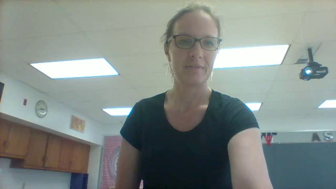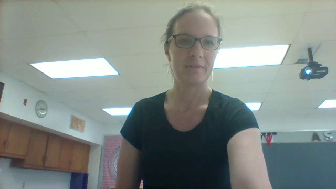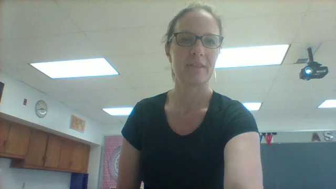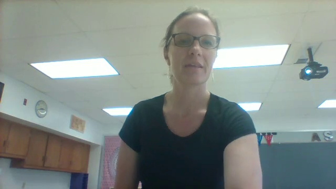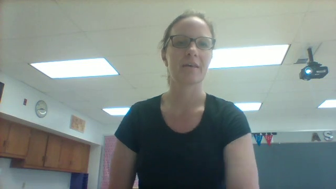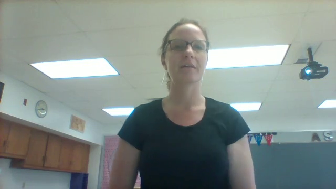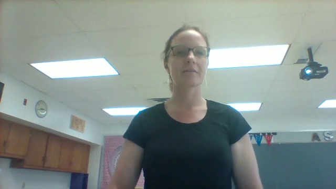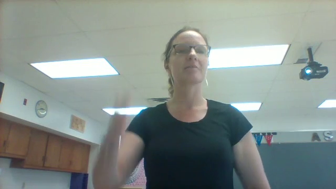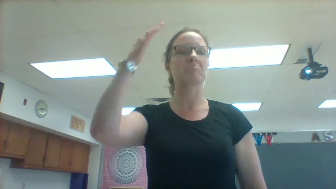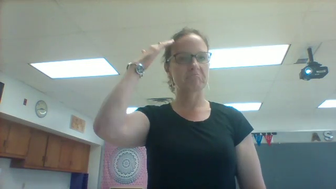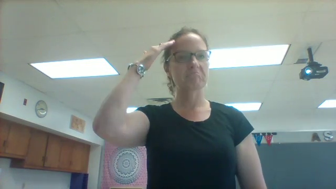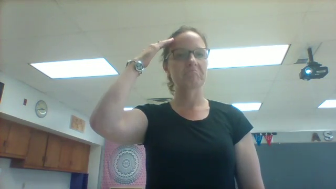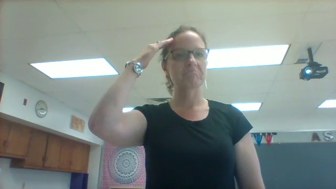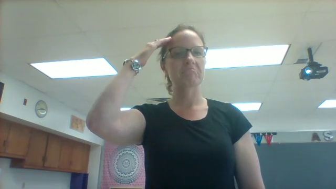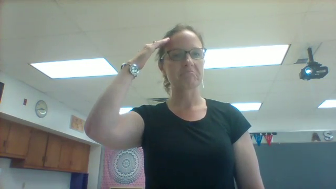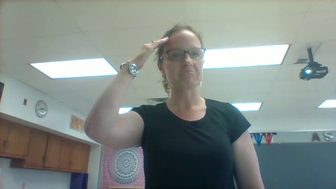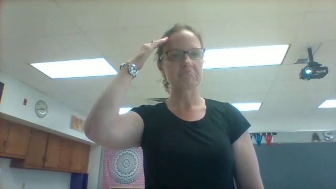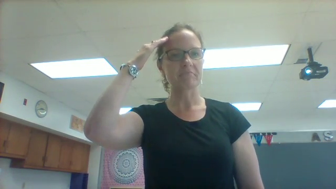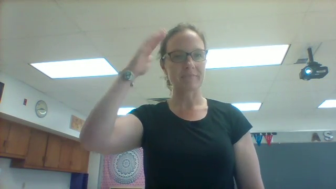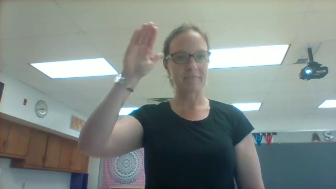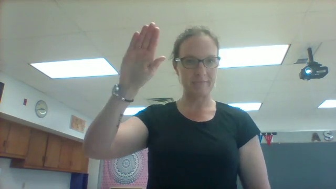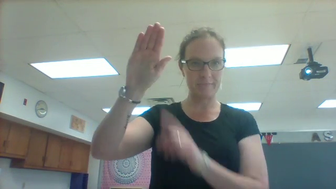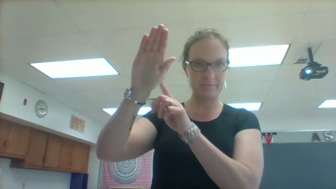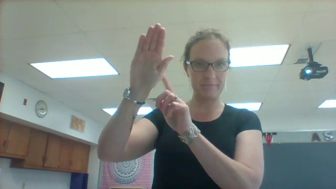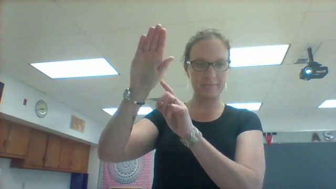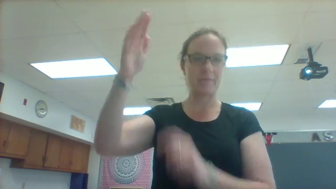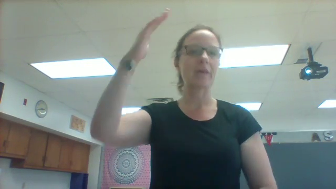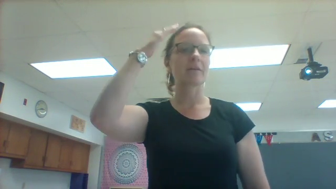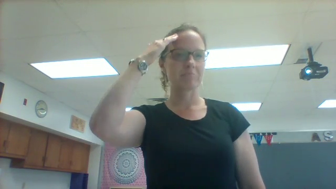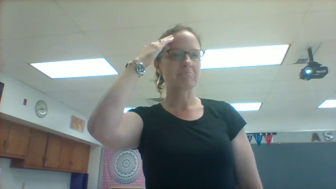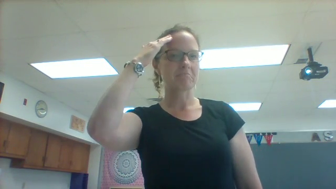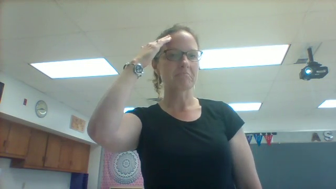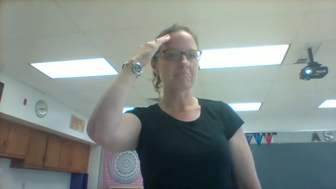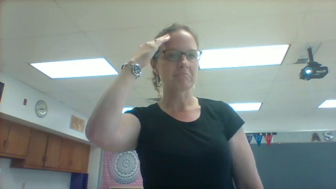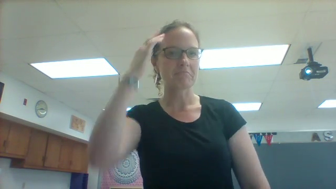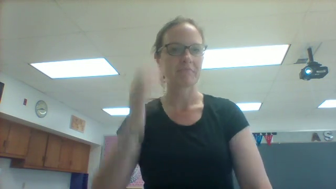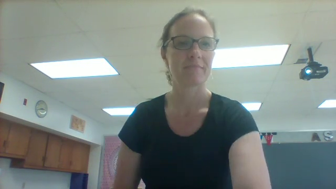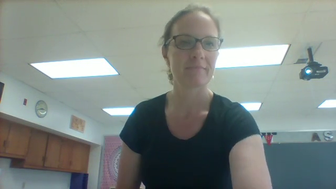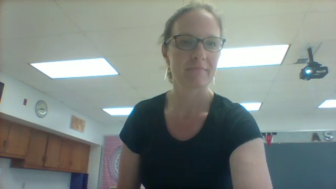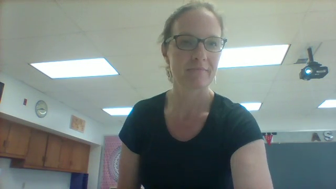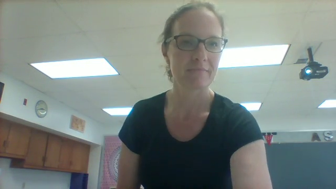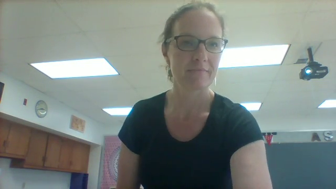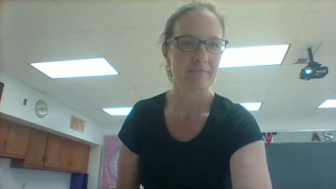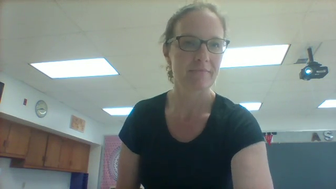Know